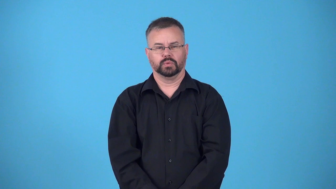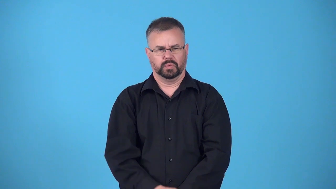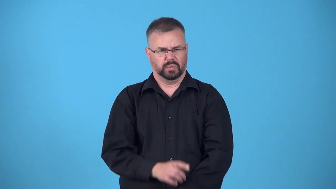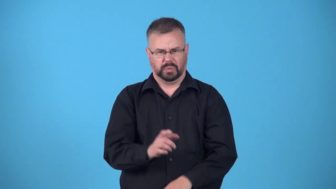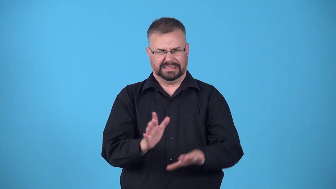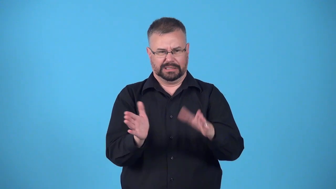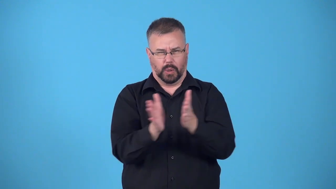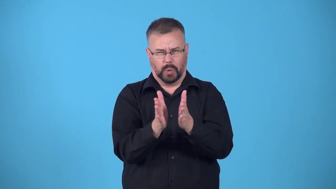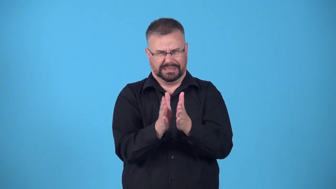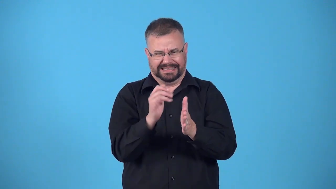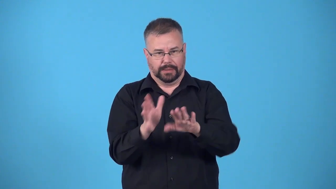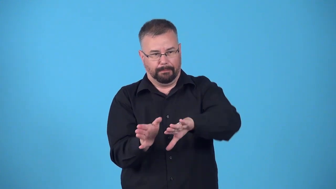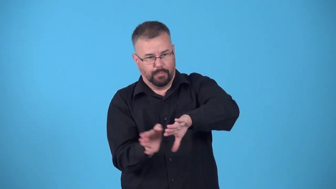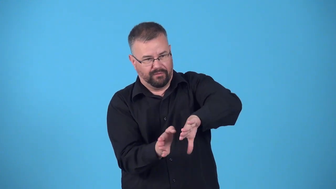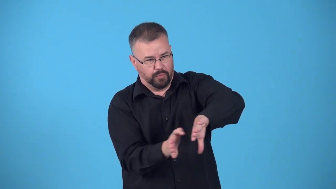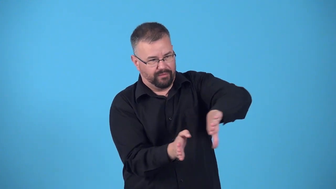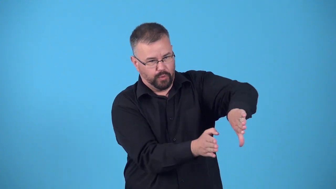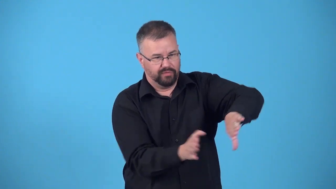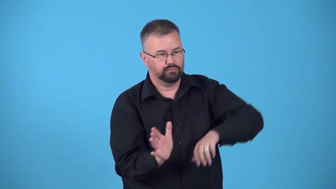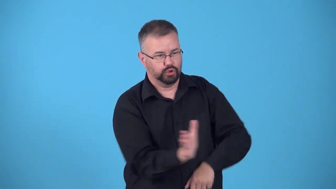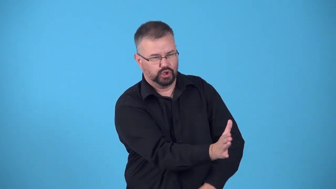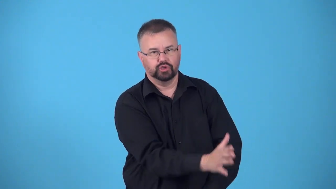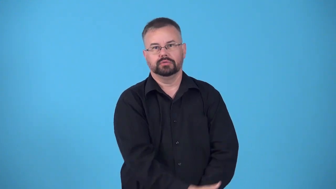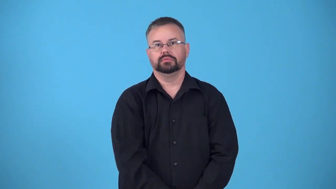push off